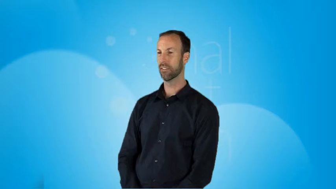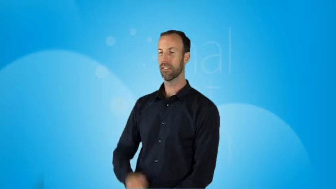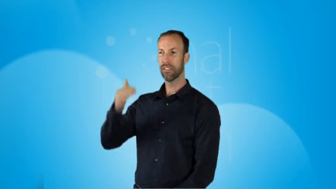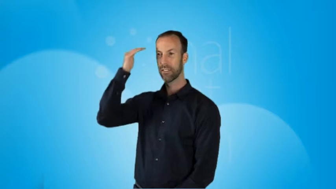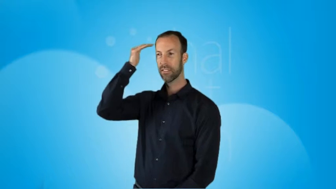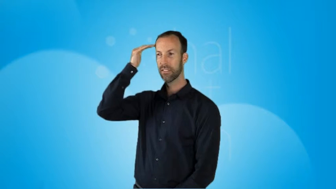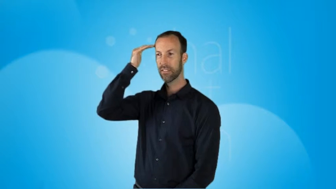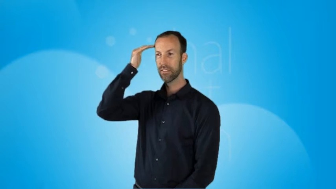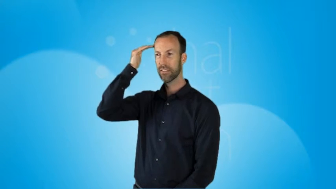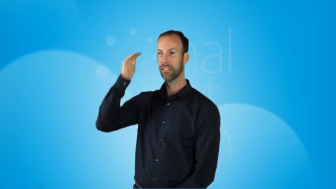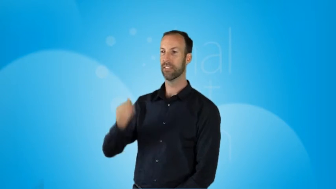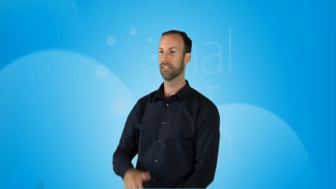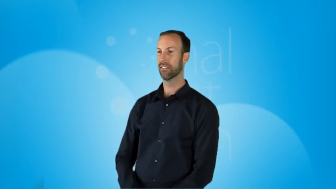cognitive